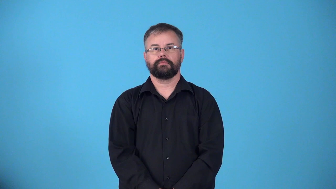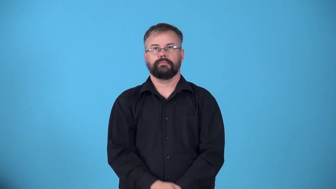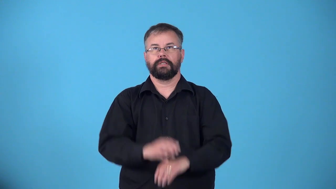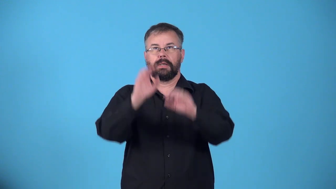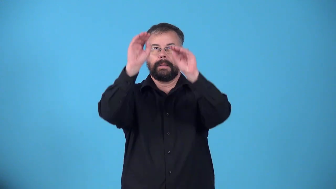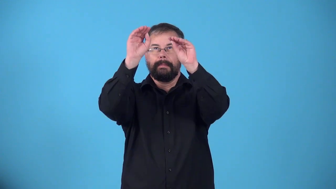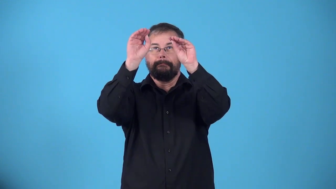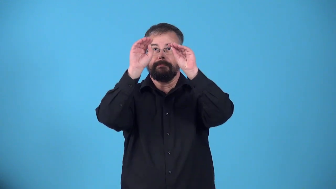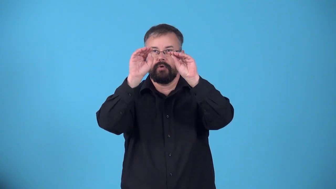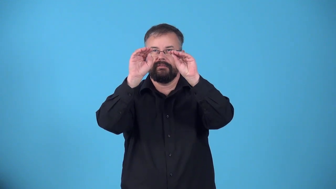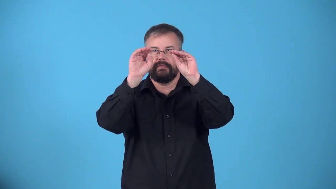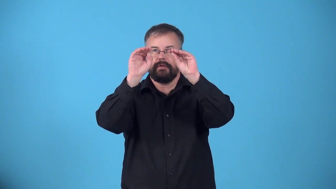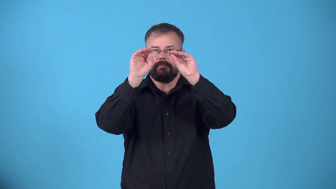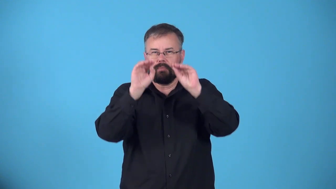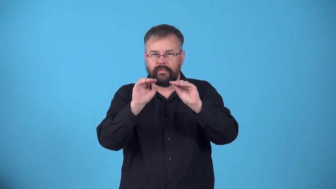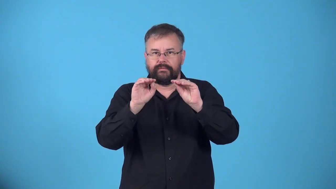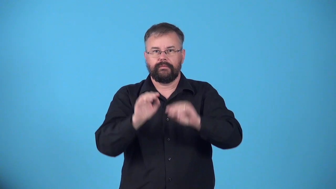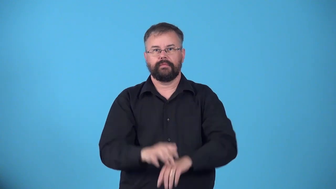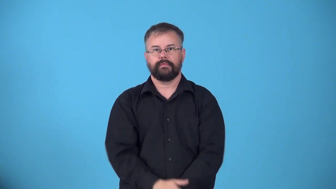lower